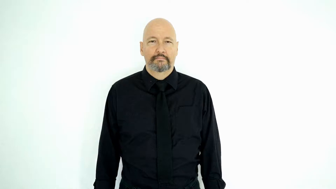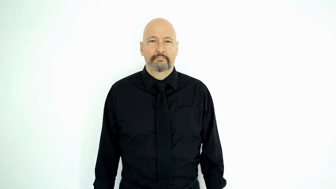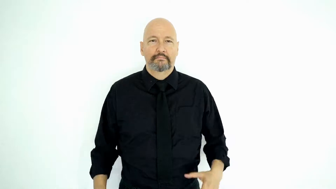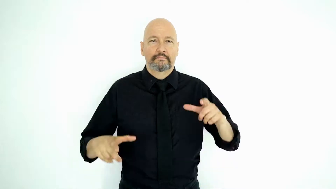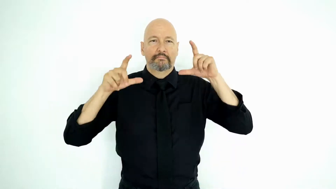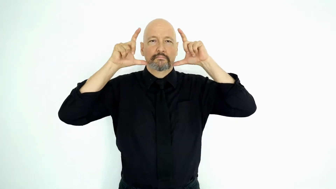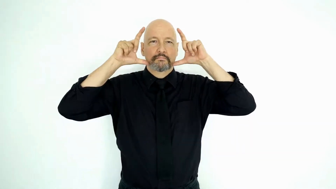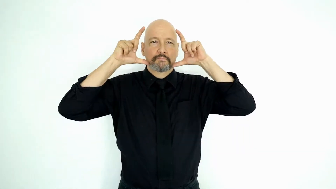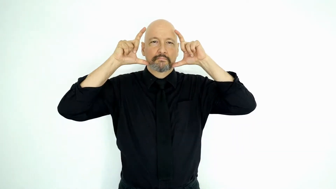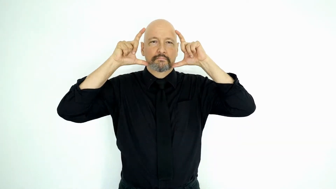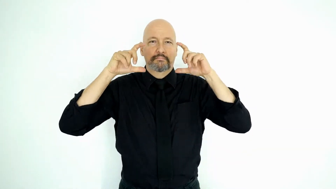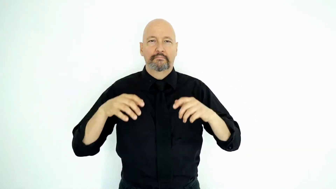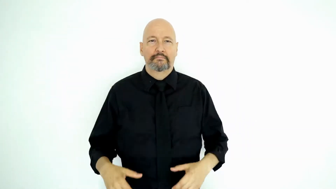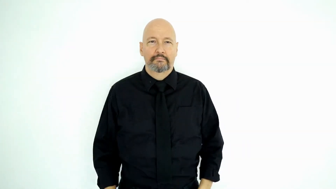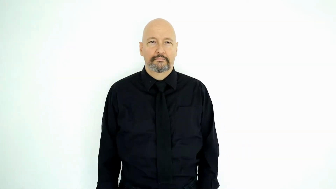mask-[perimeter-of-the-face-version]